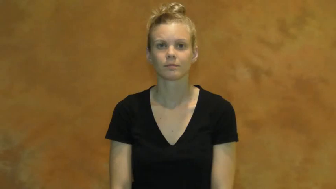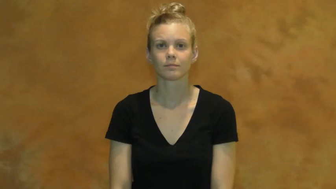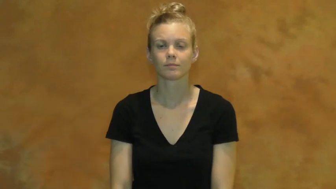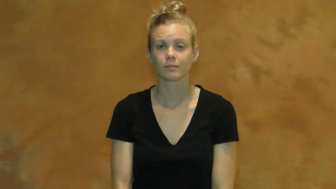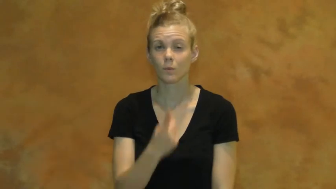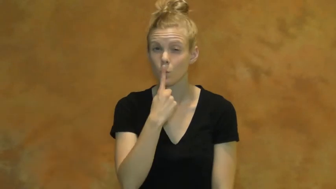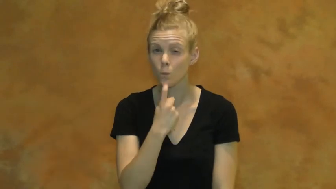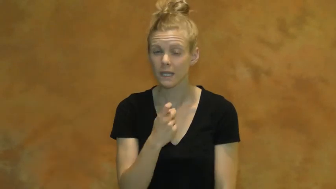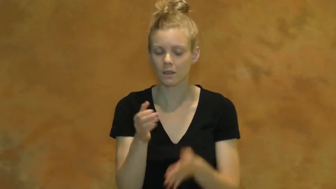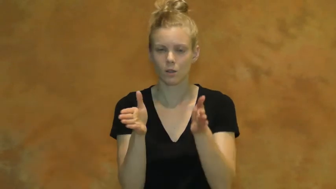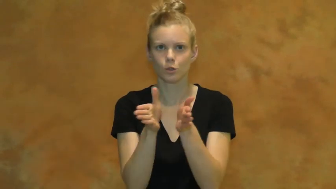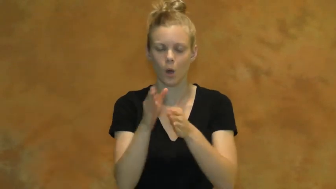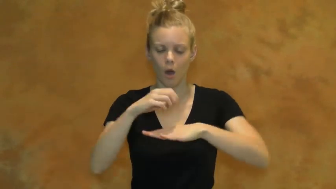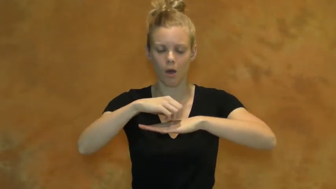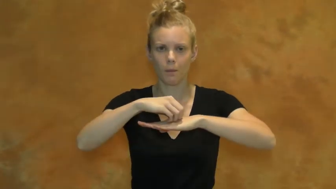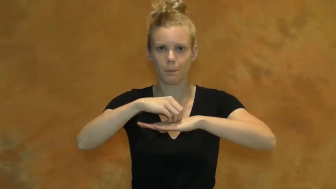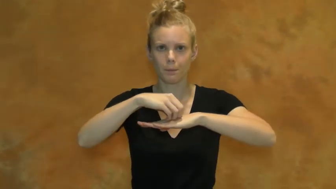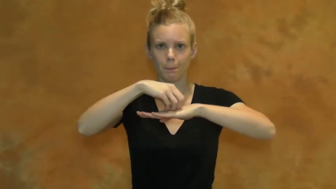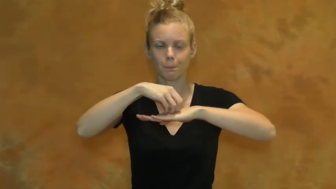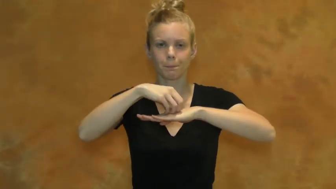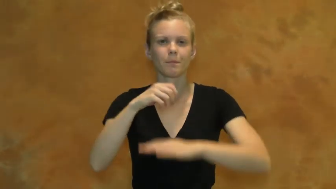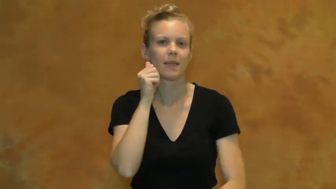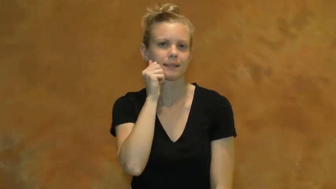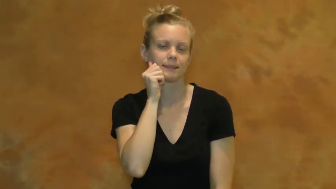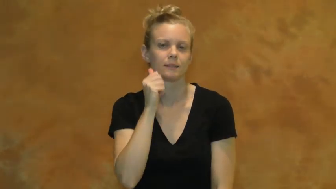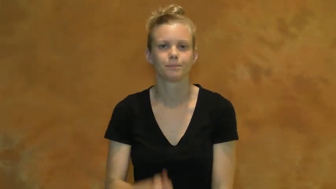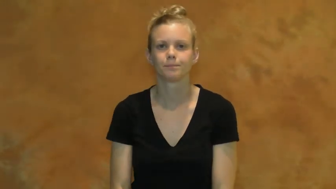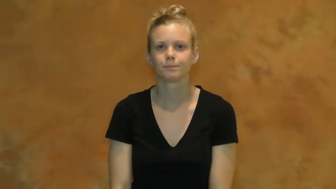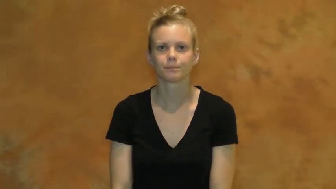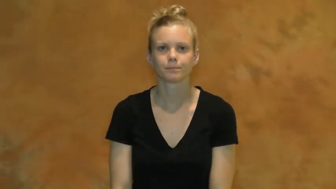pimple